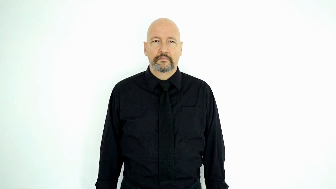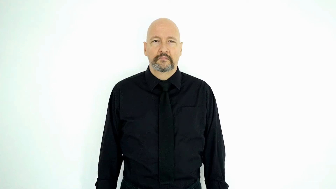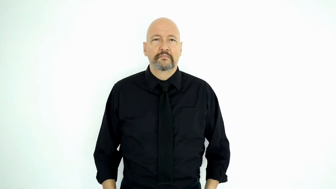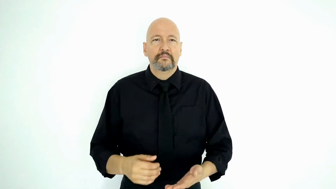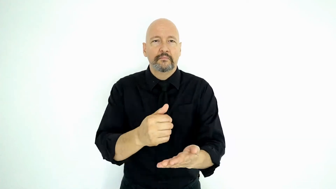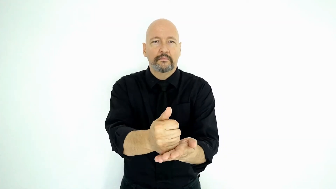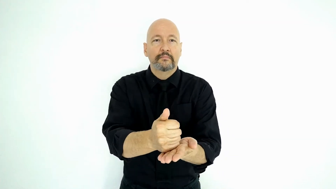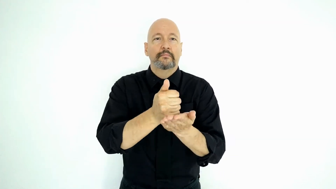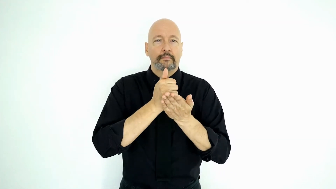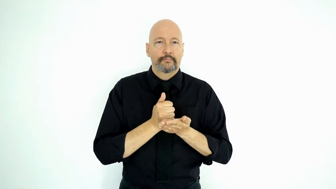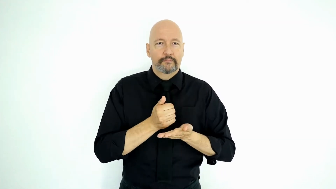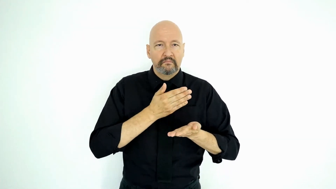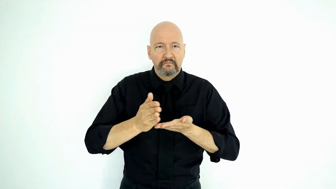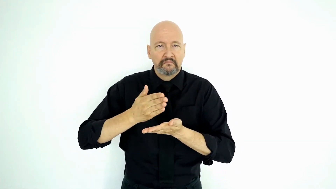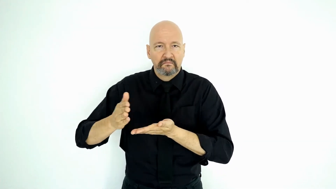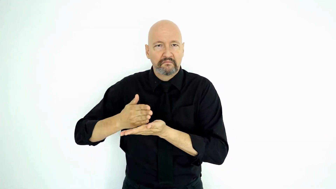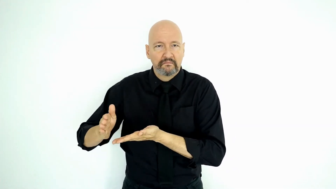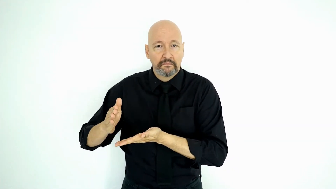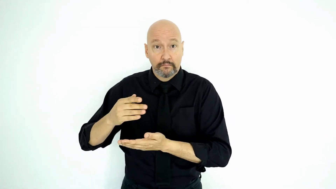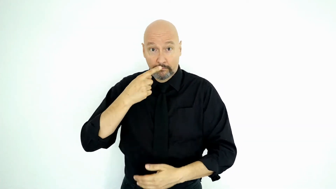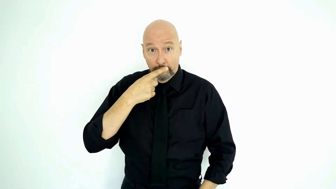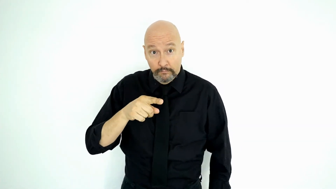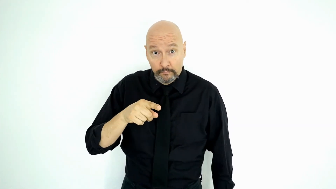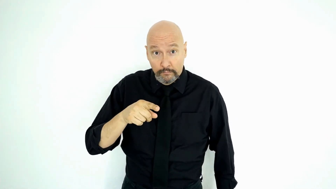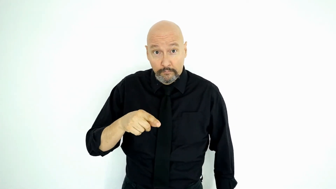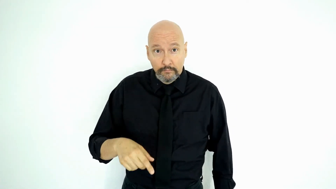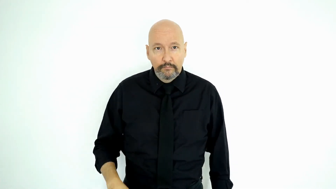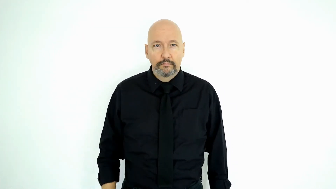HELP me SWEEP FLOOR, YOU MIND